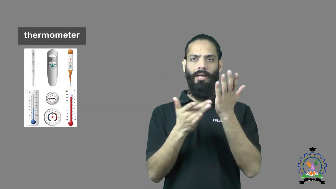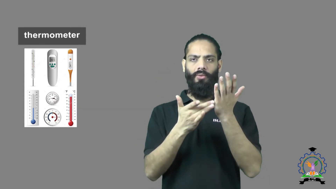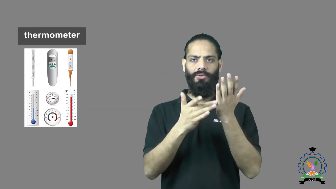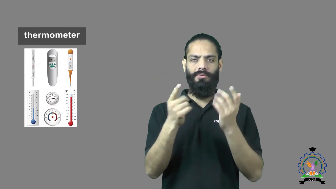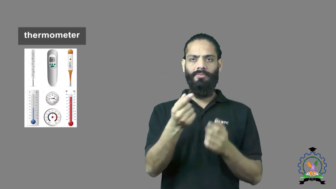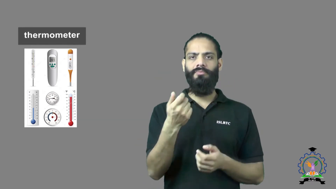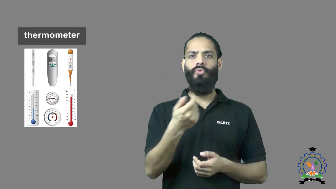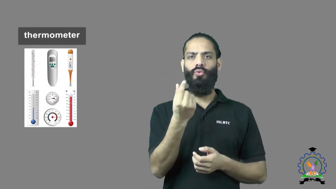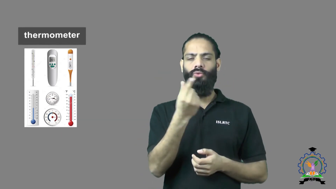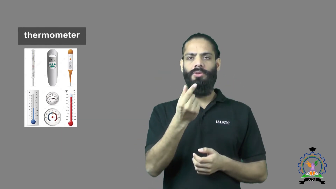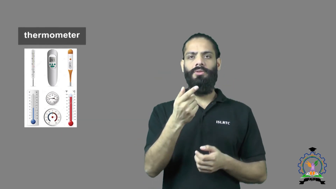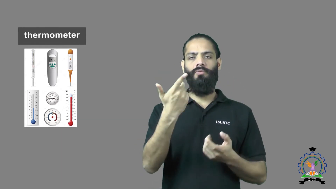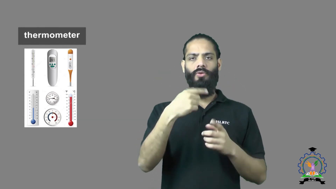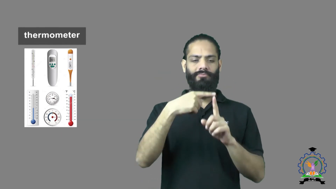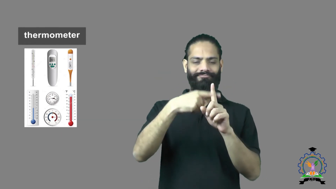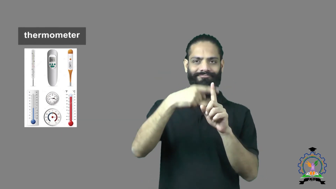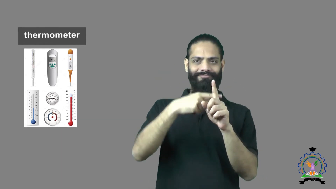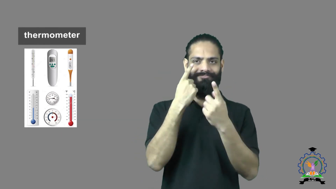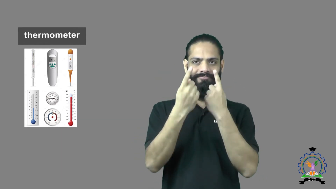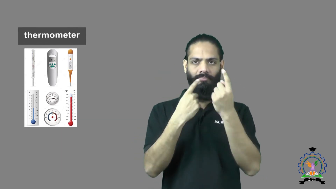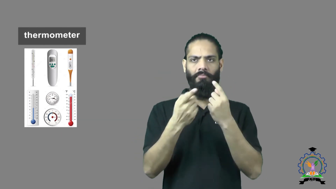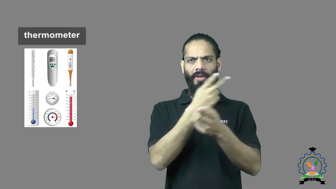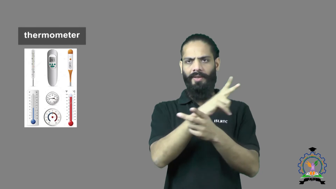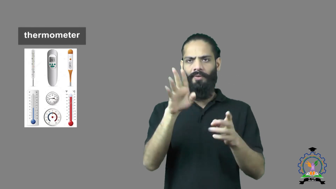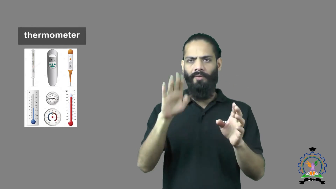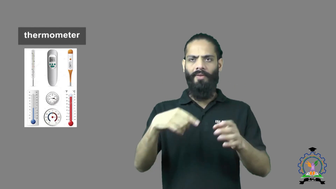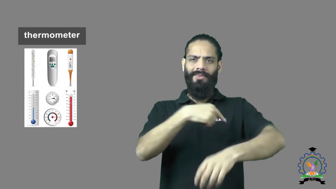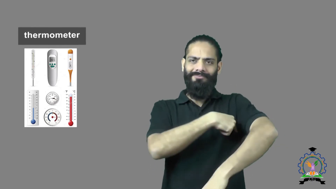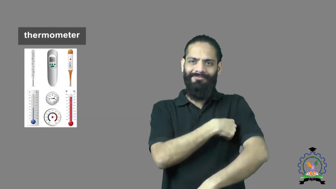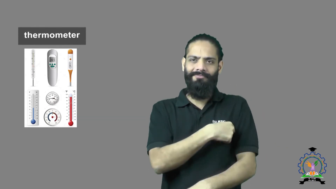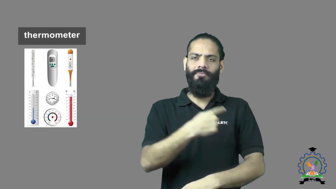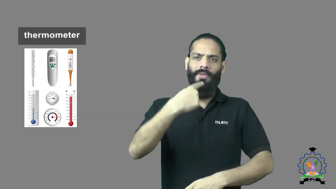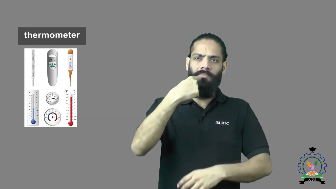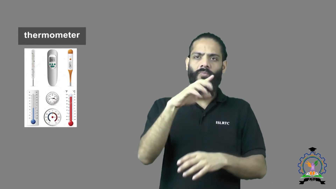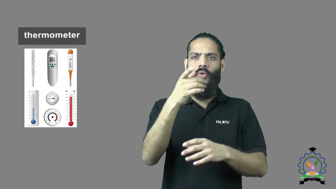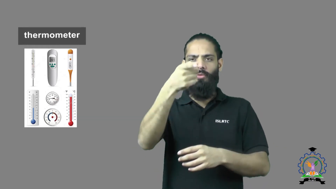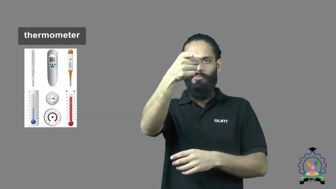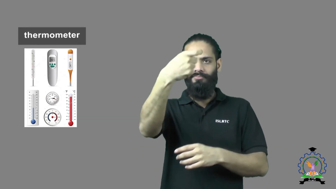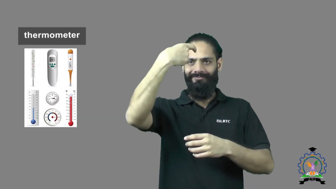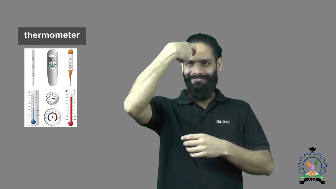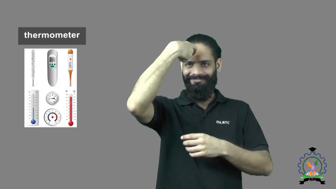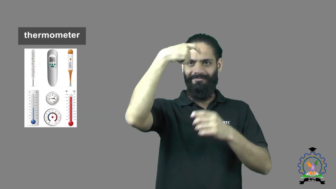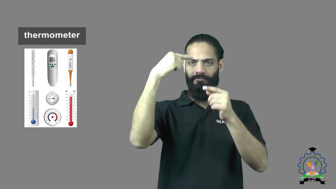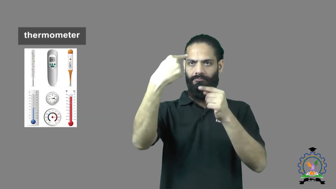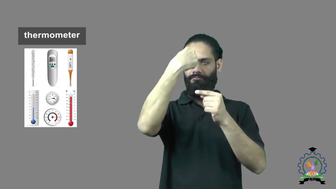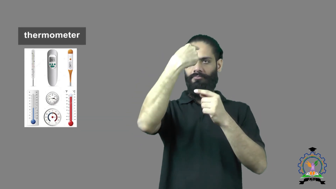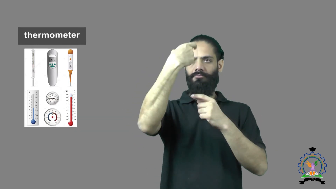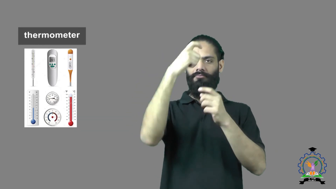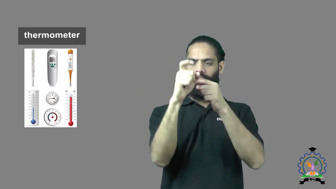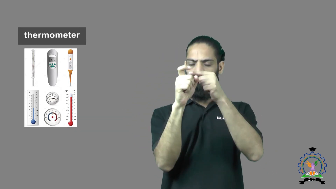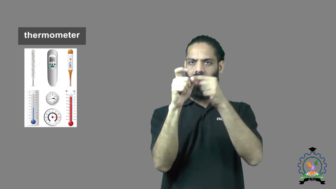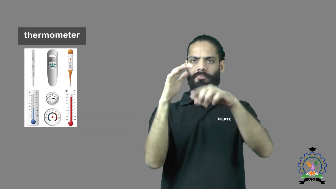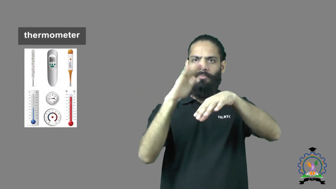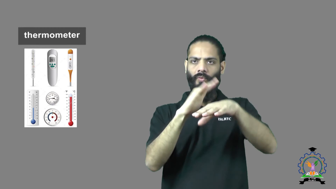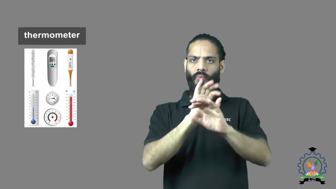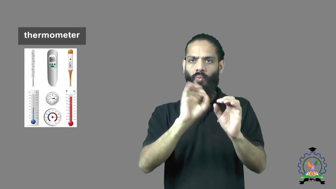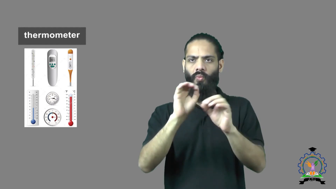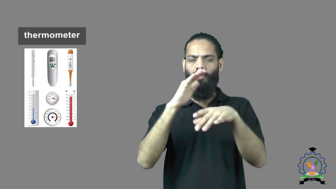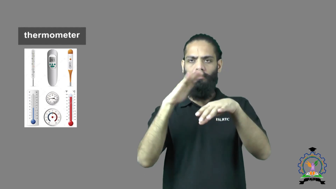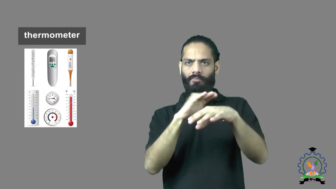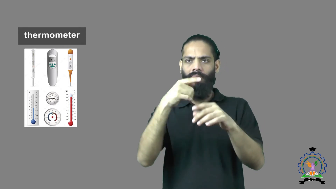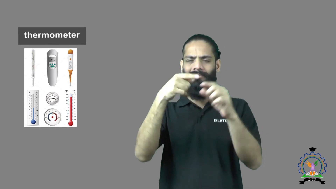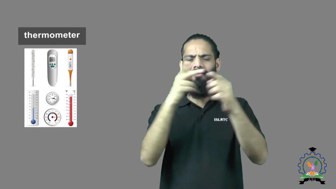thermometer